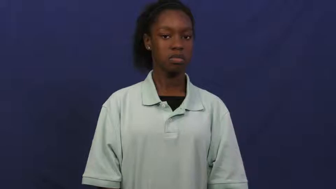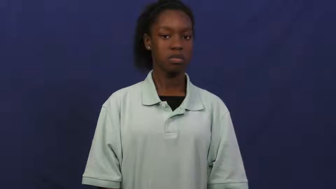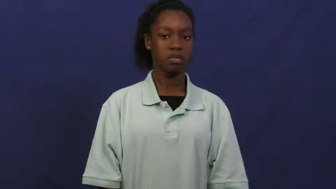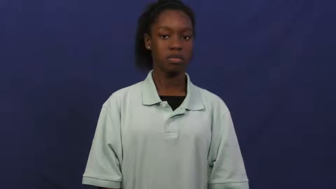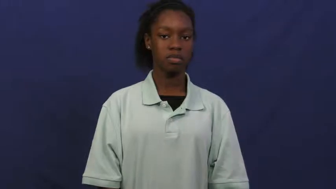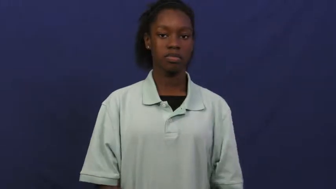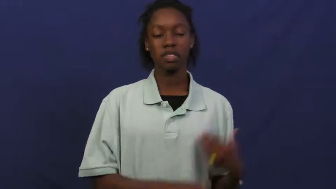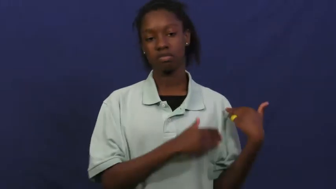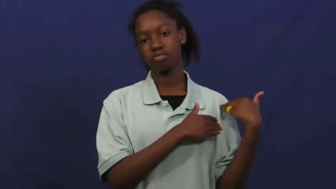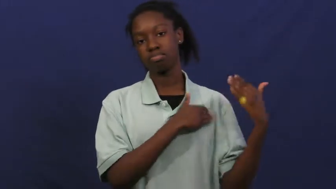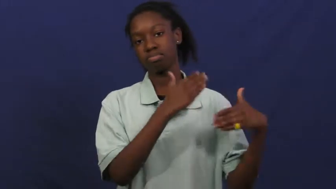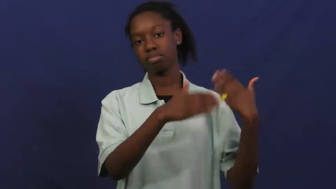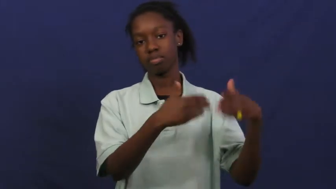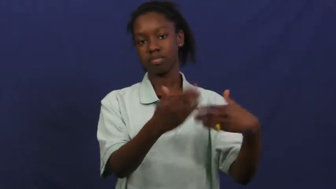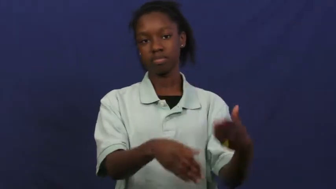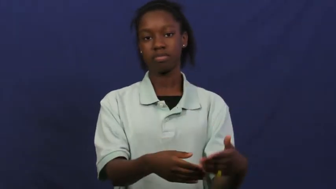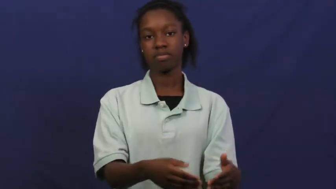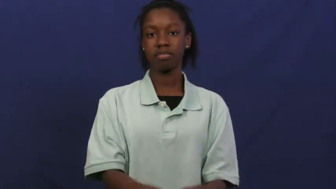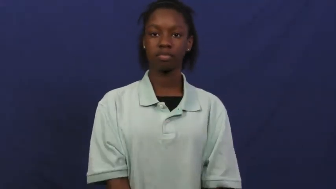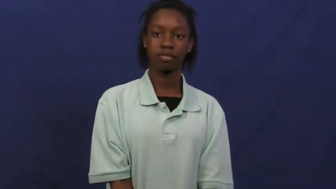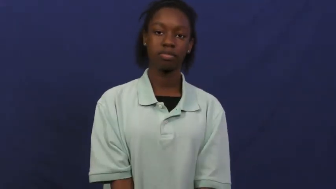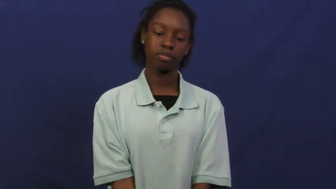descendant